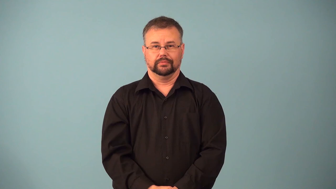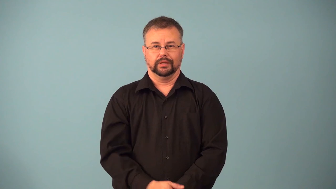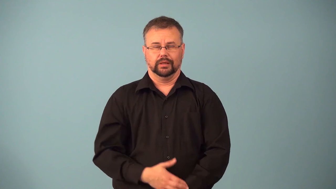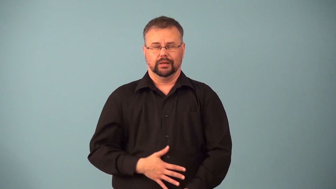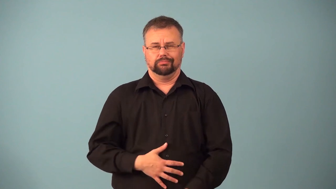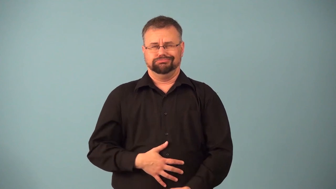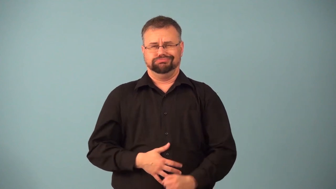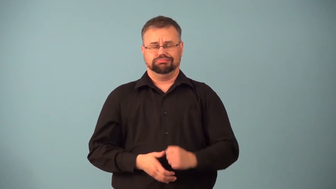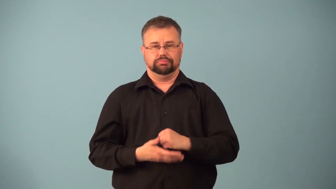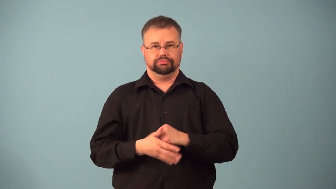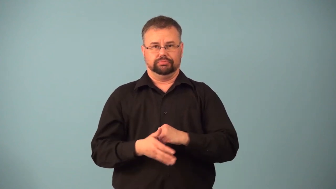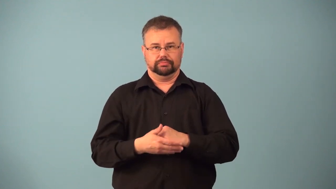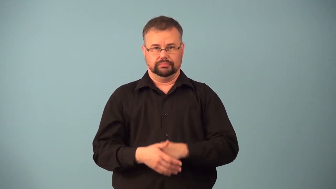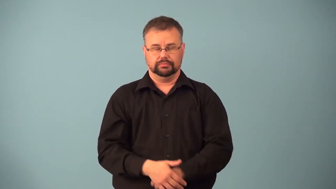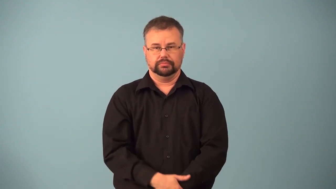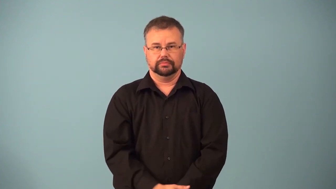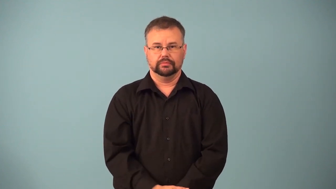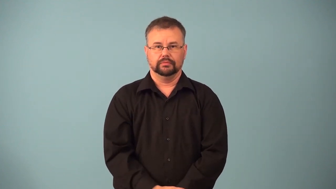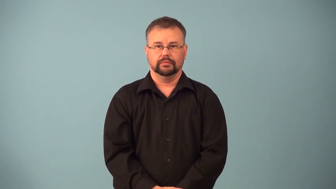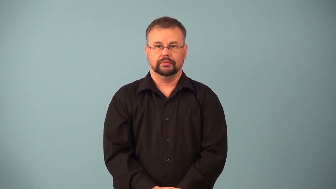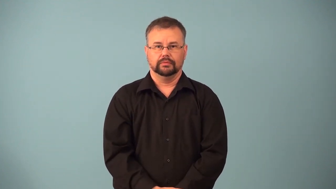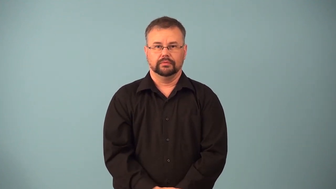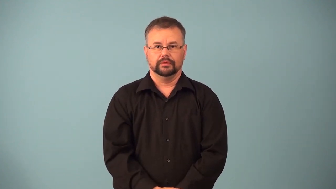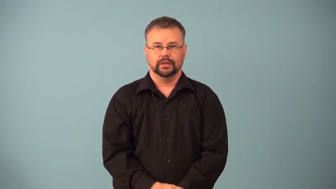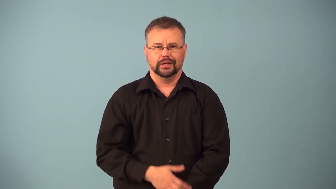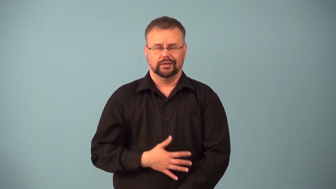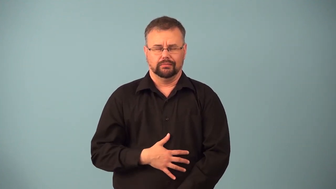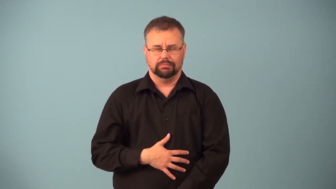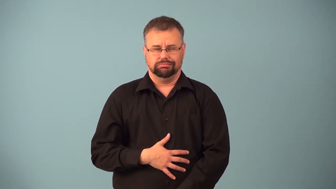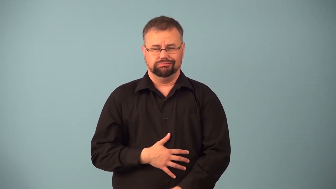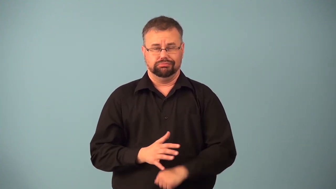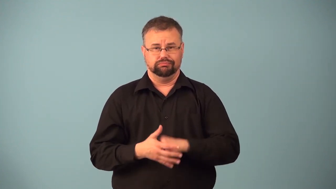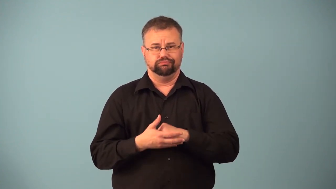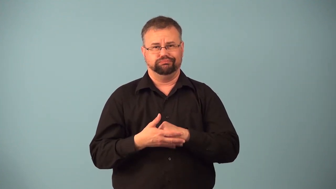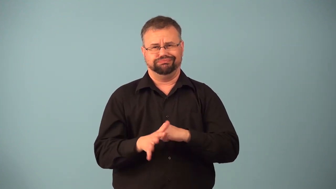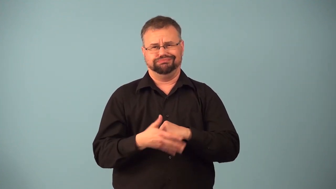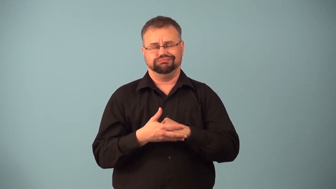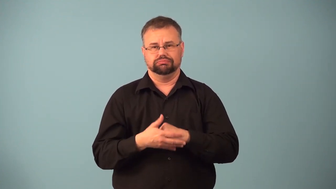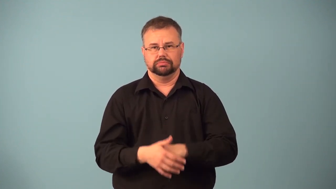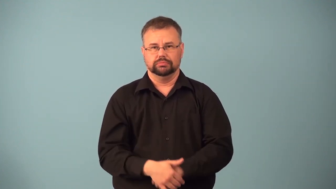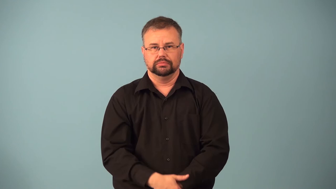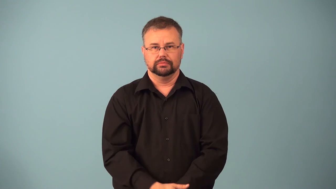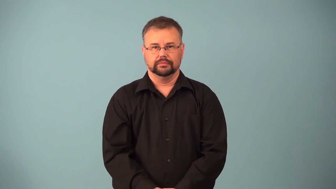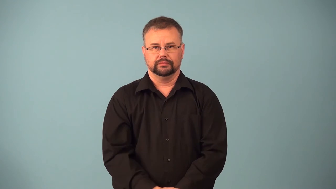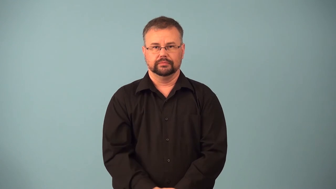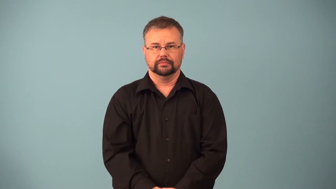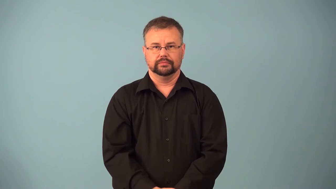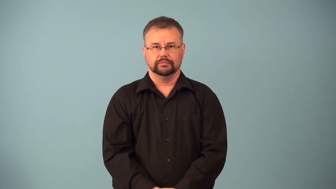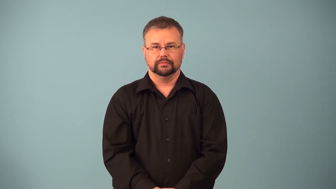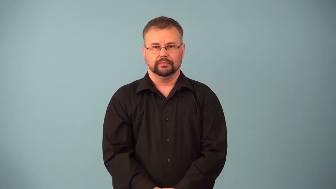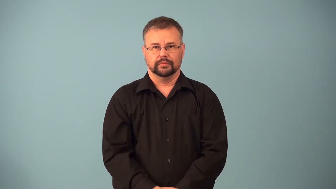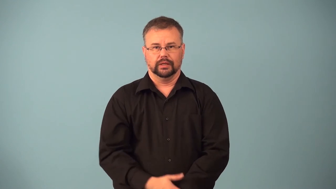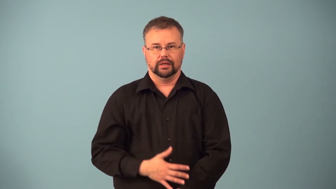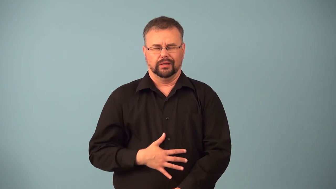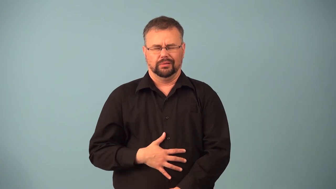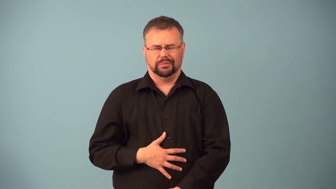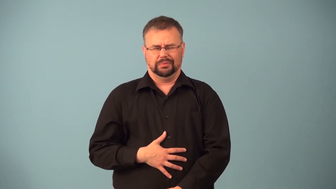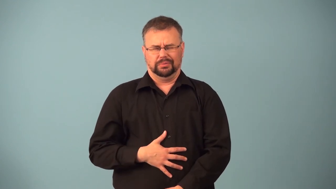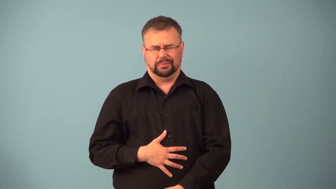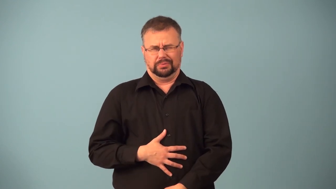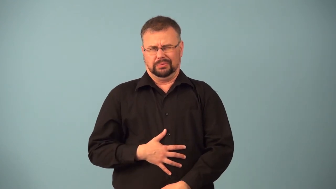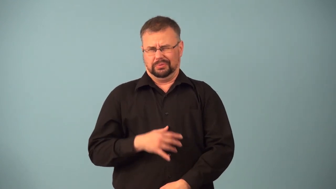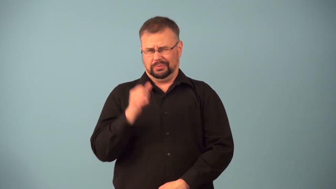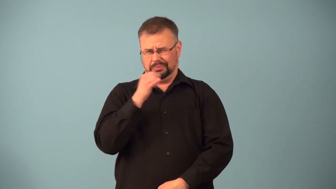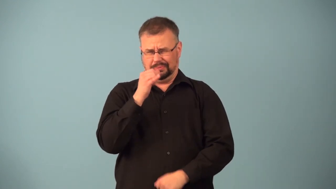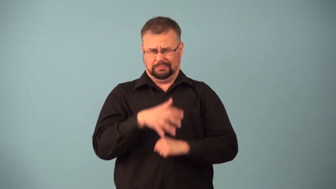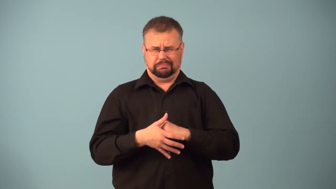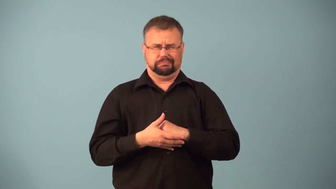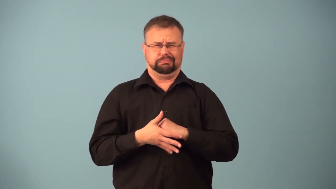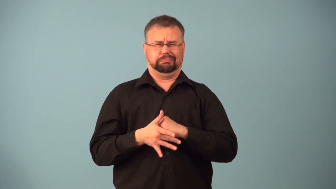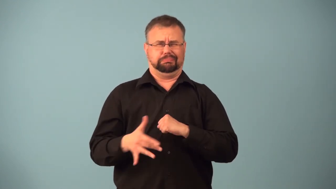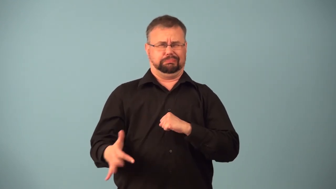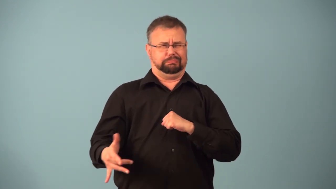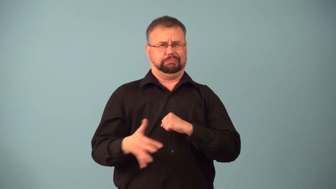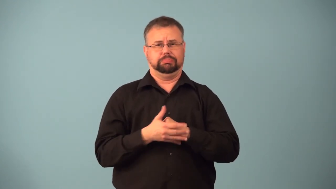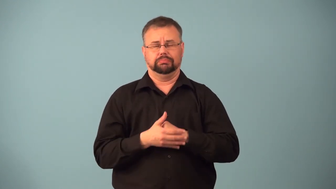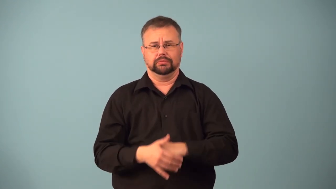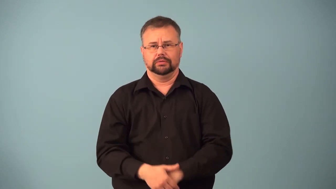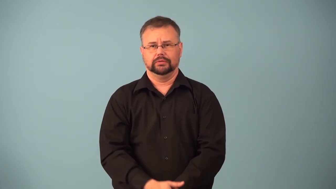gassy,gassier,gassiest